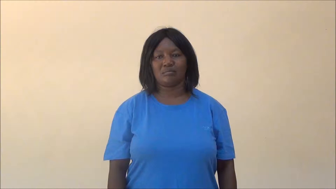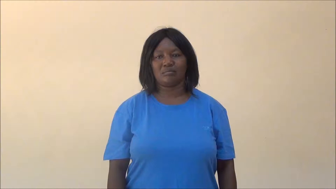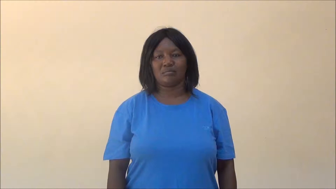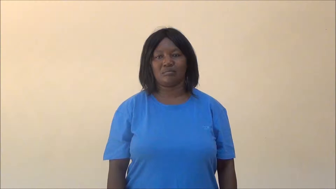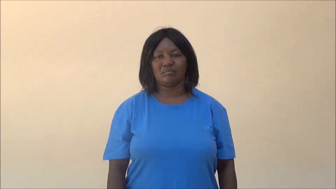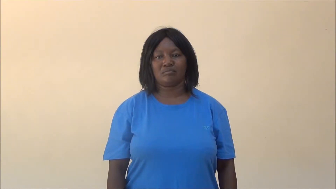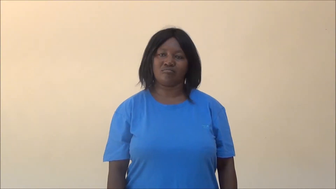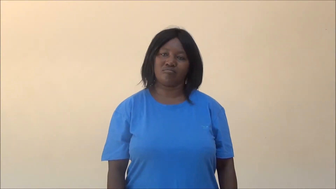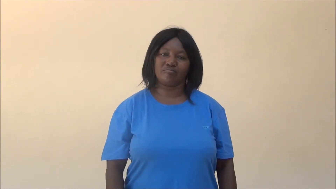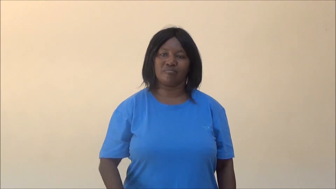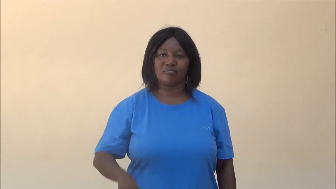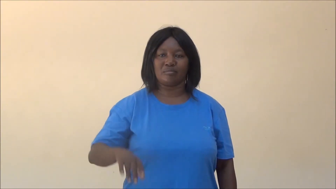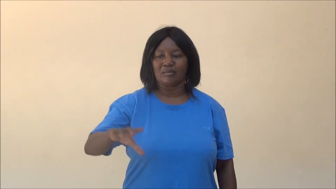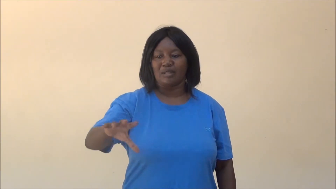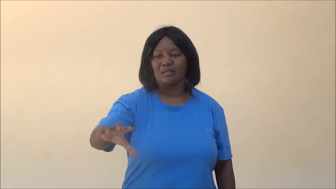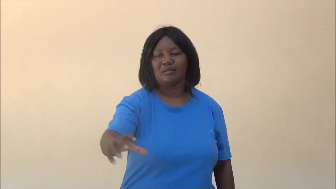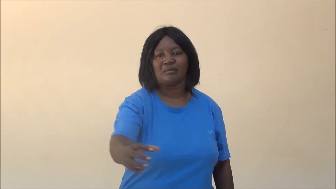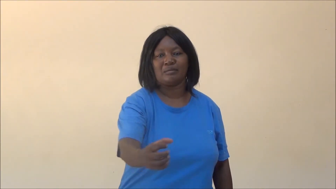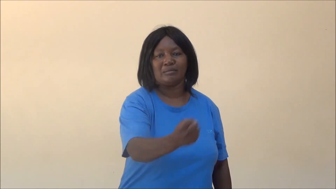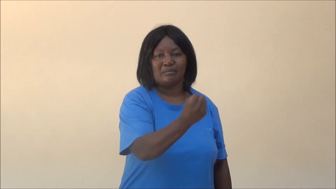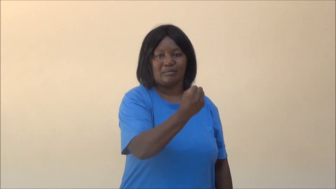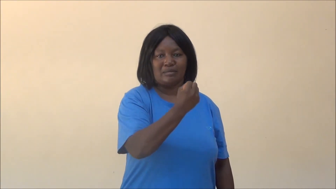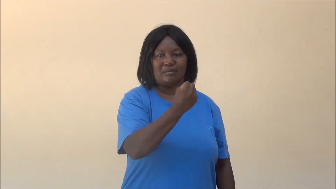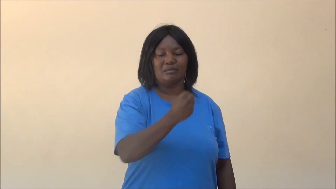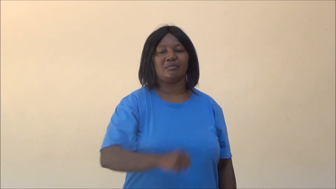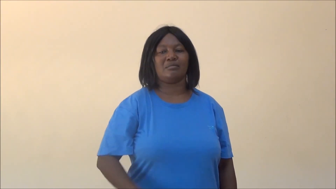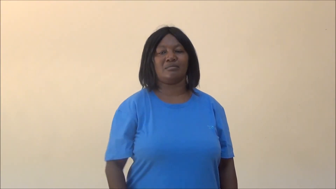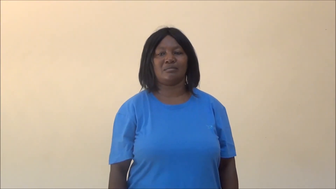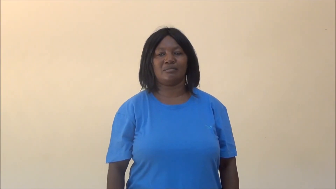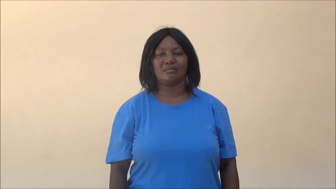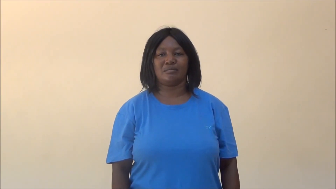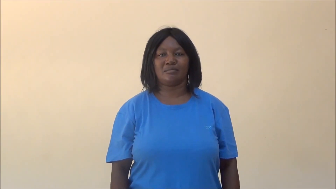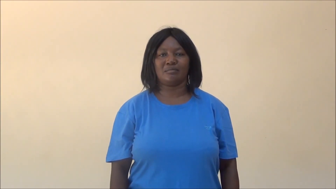BRING